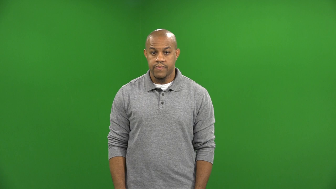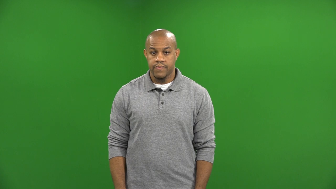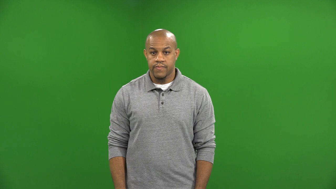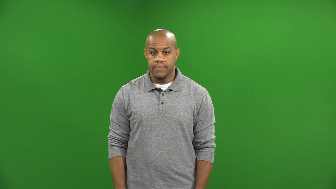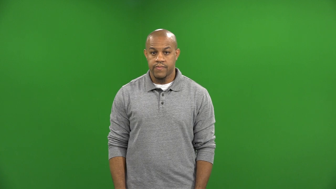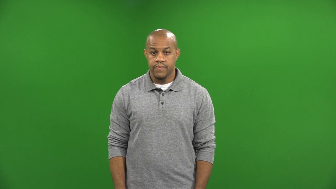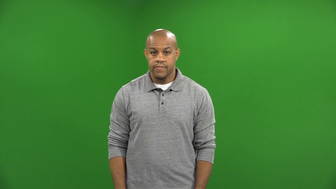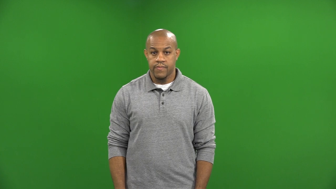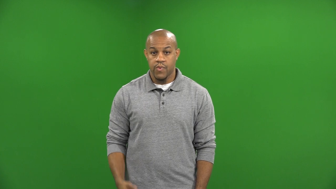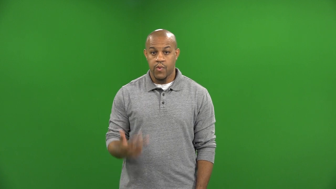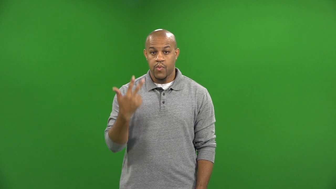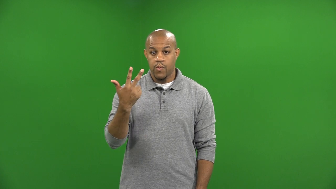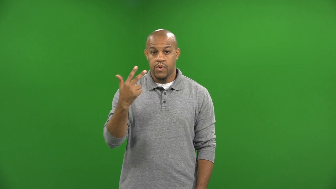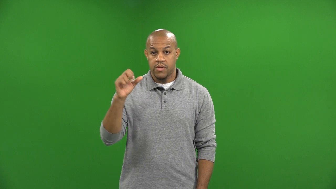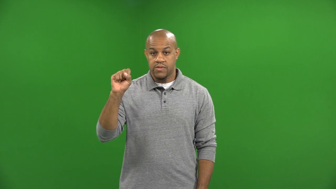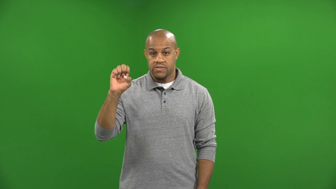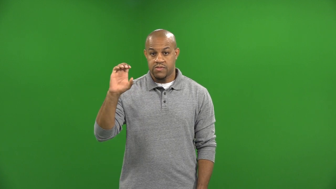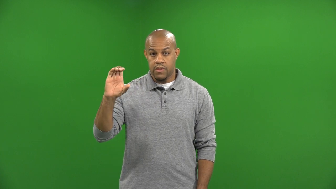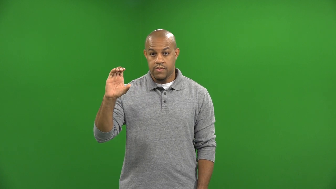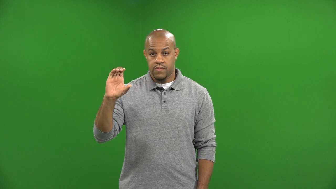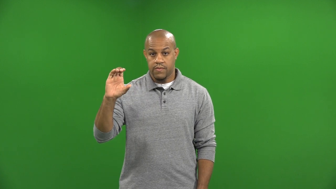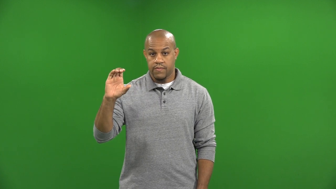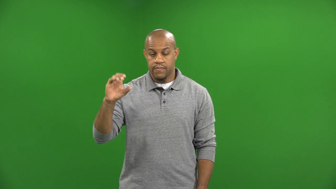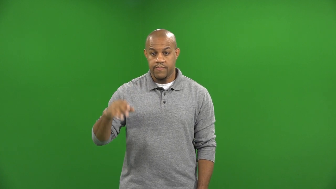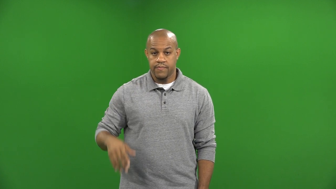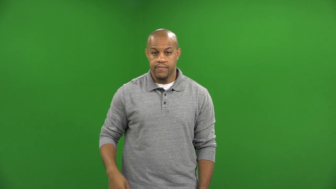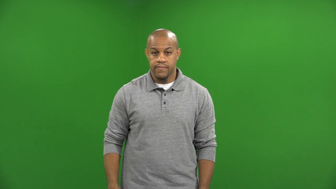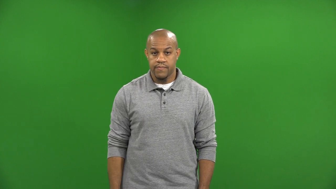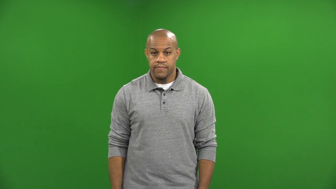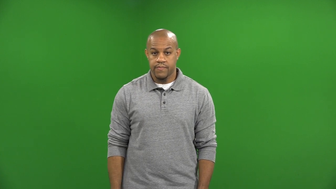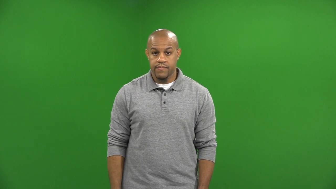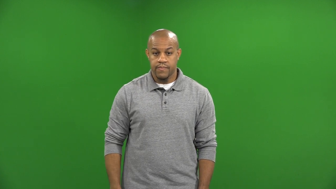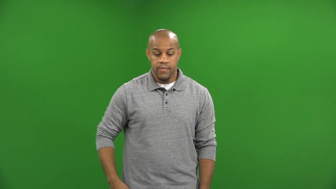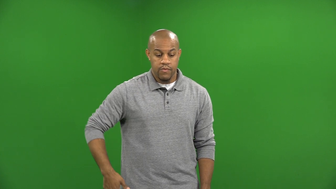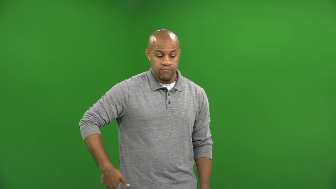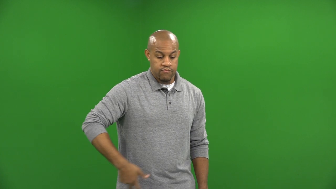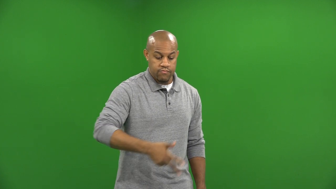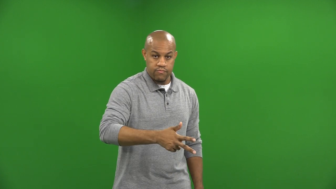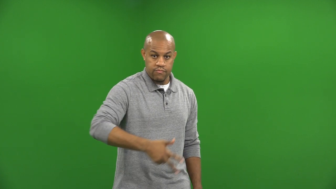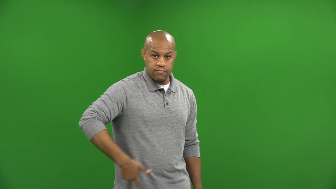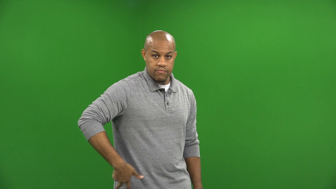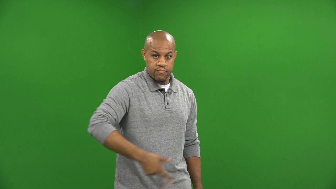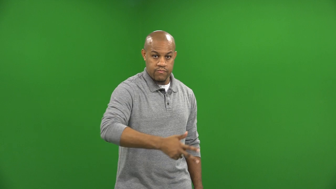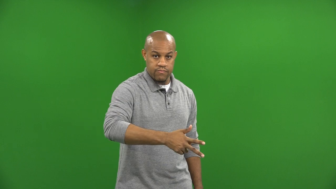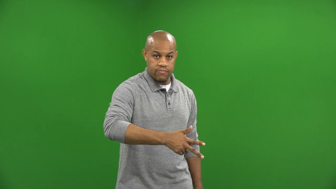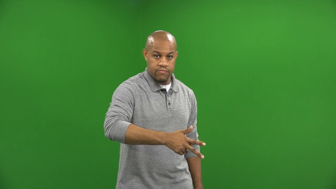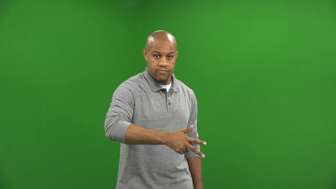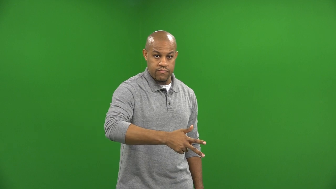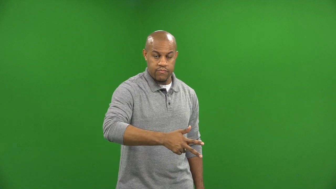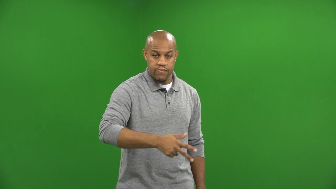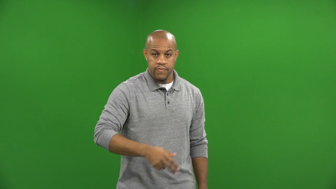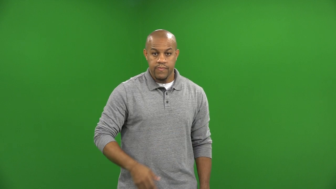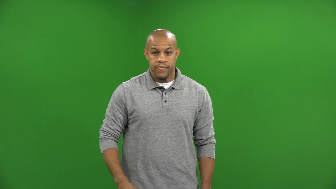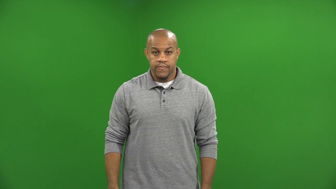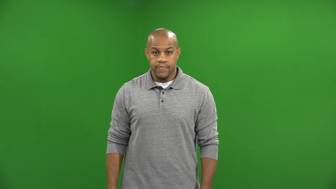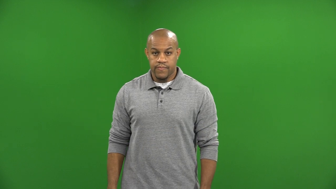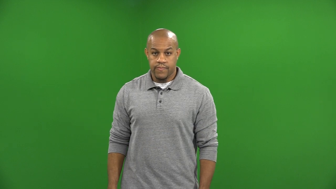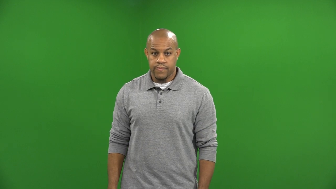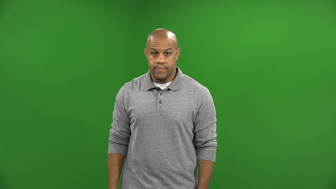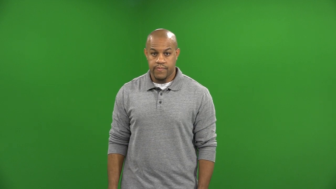Three second violation